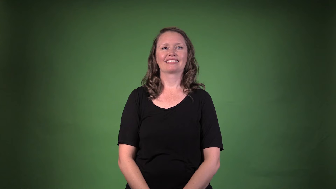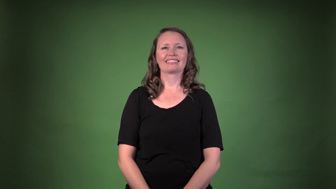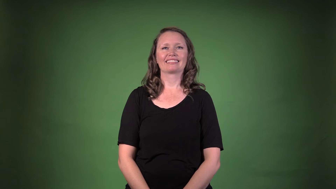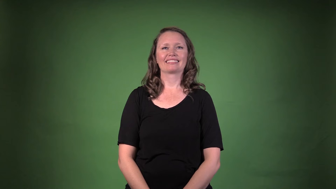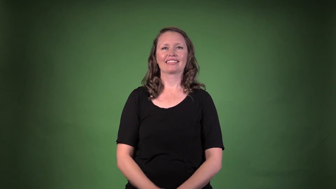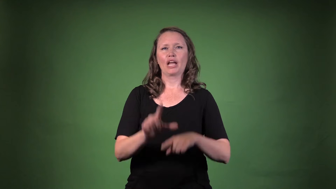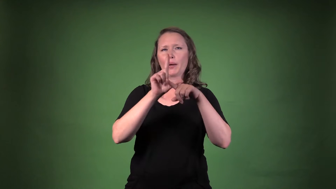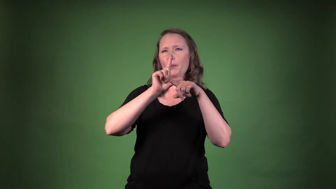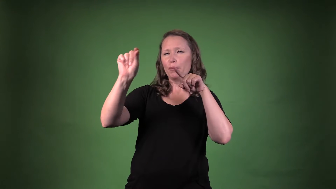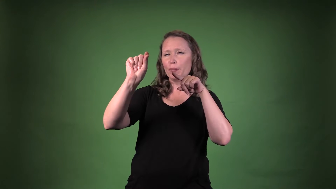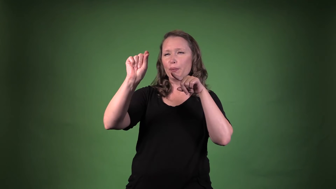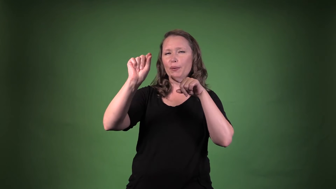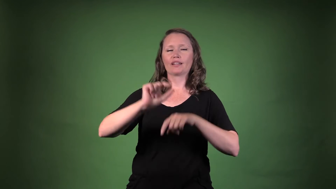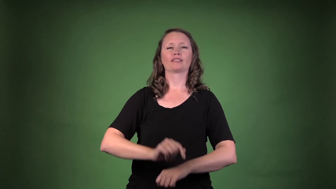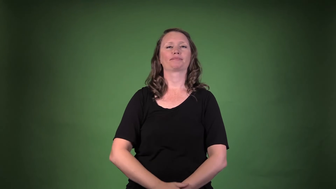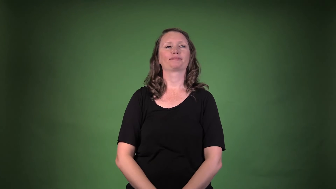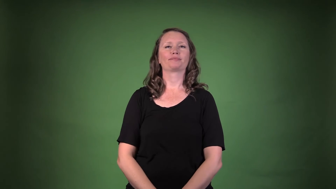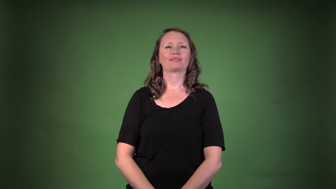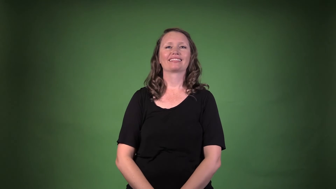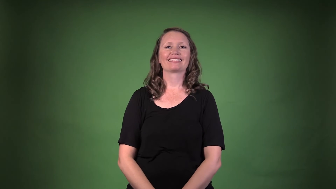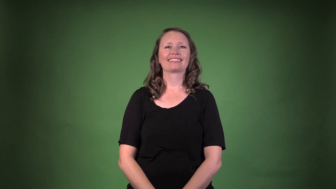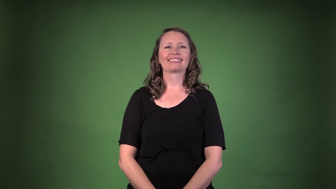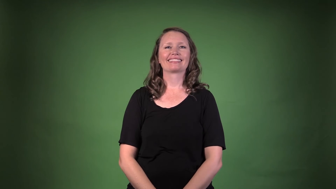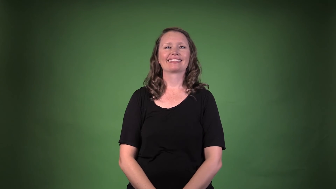Zoom Away